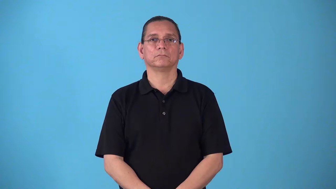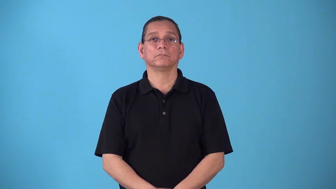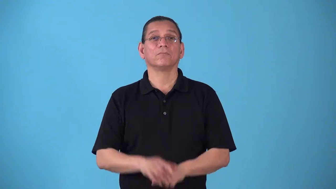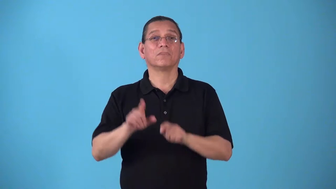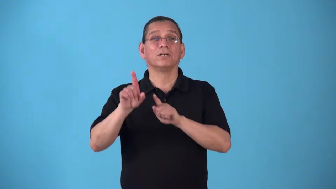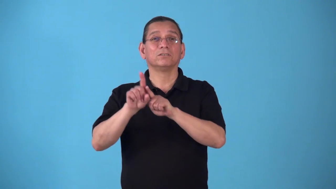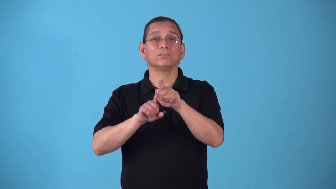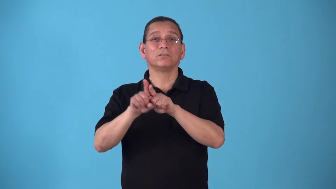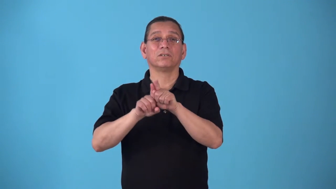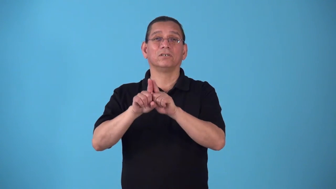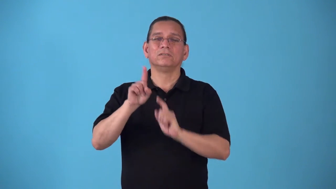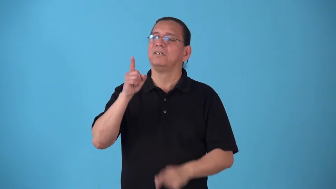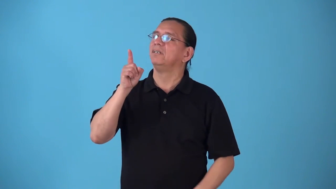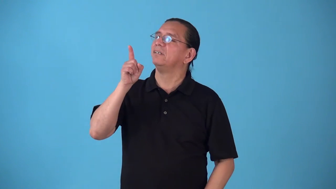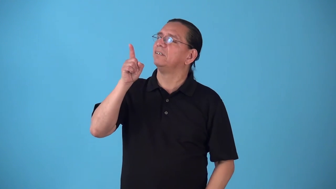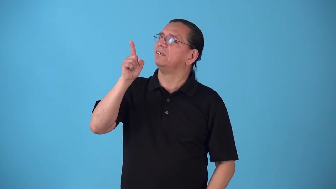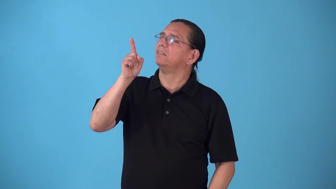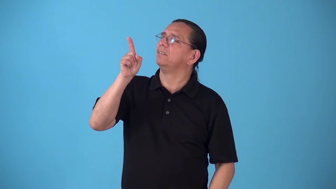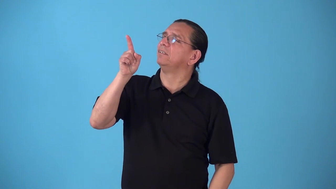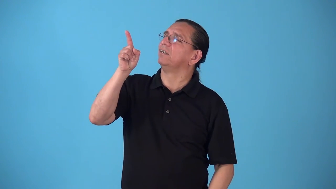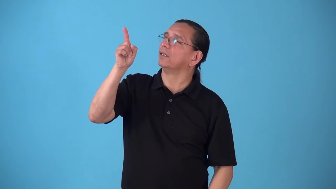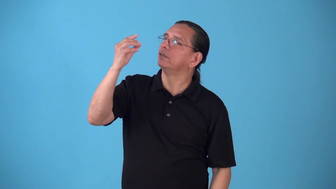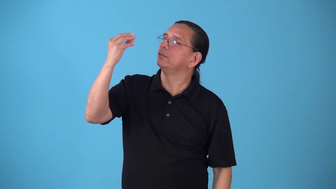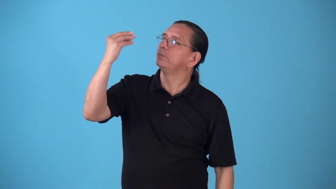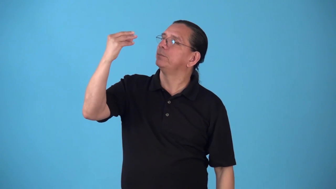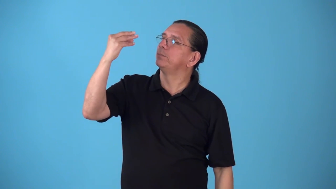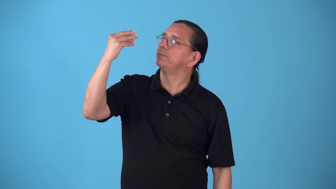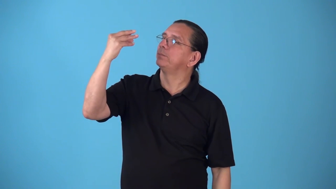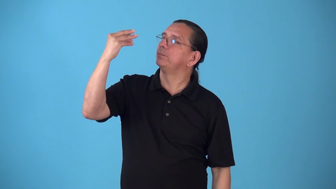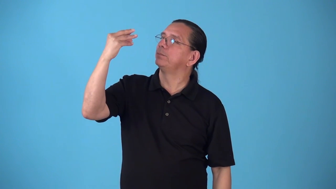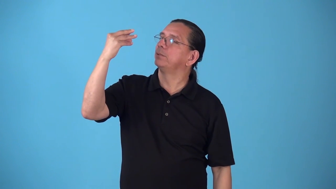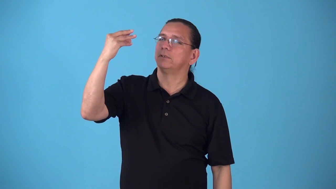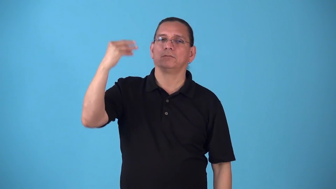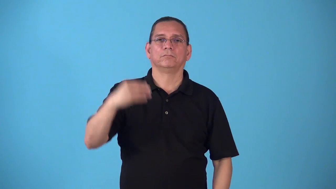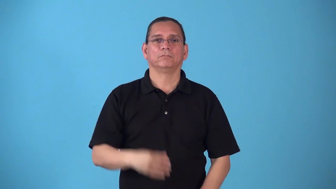starlight